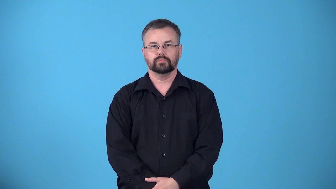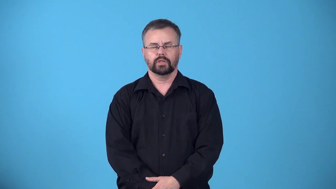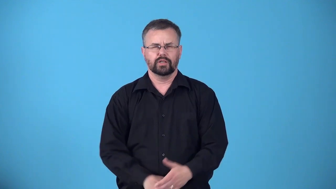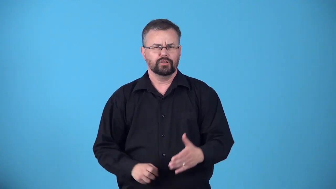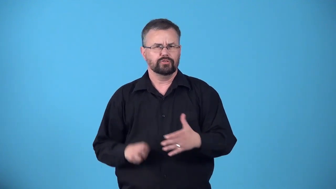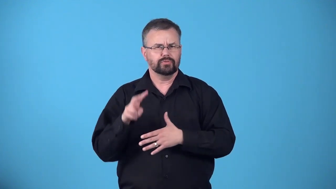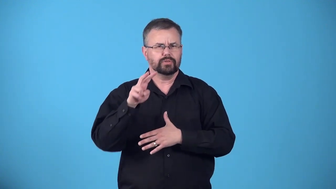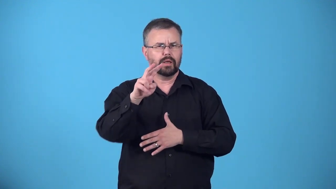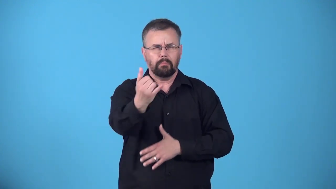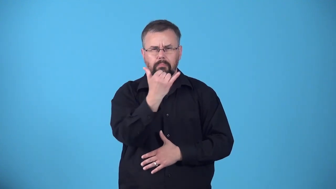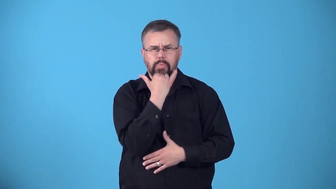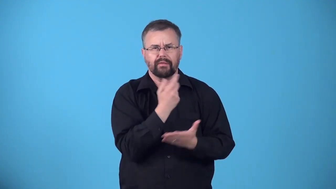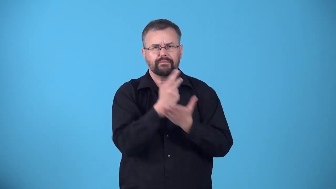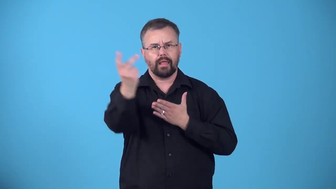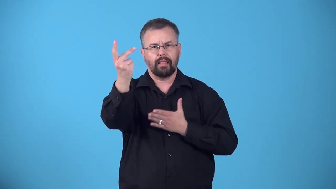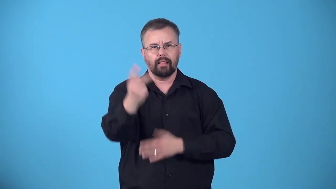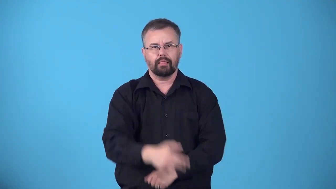a bridge too far